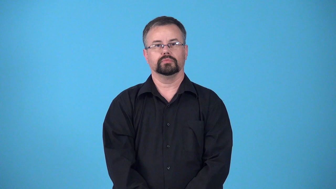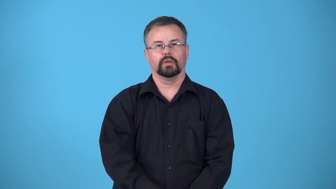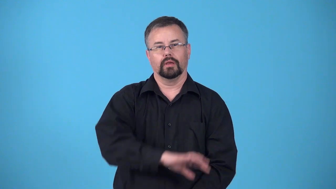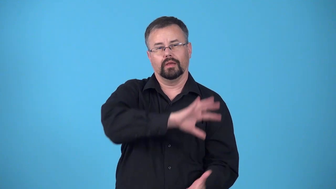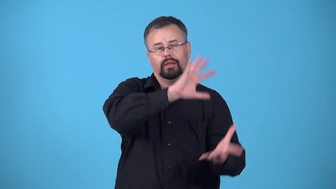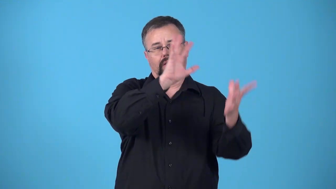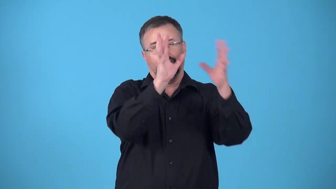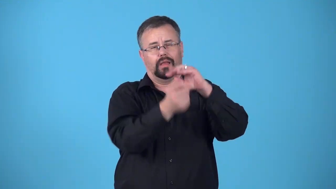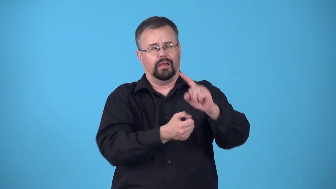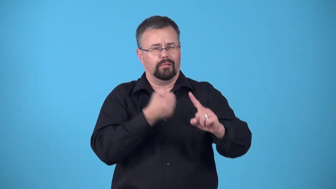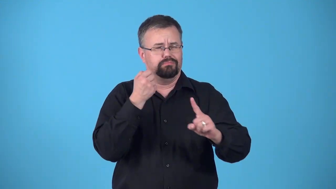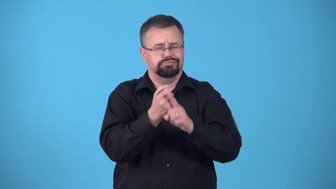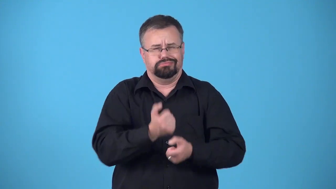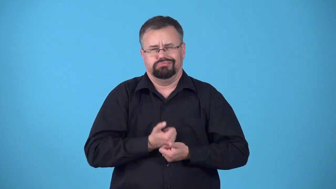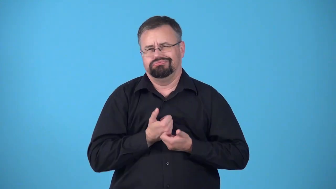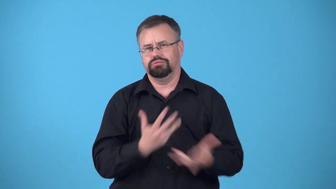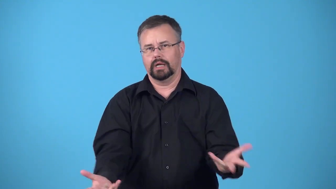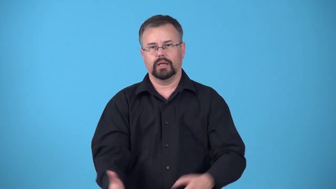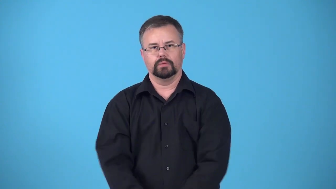takes its toll on you